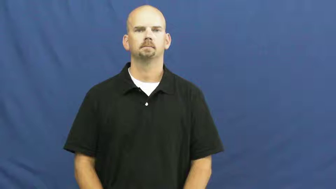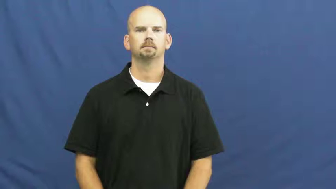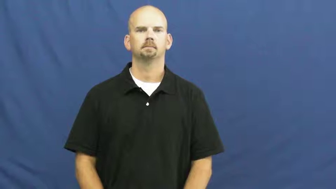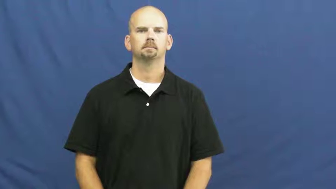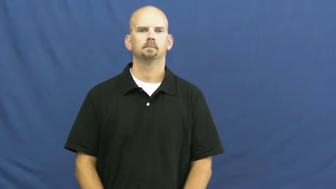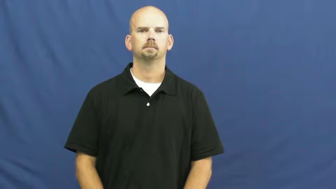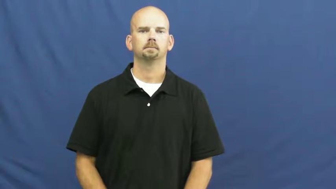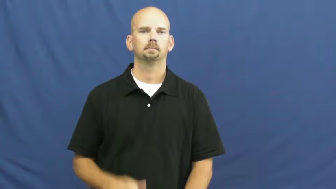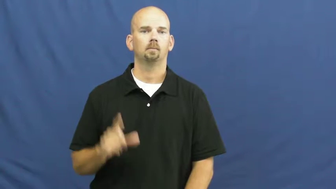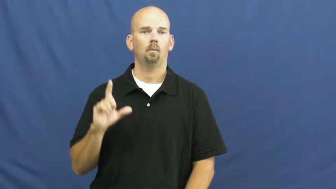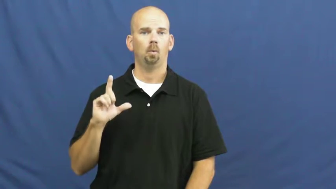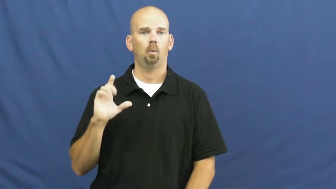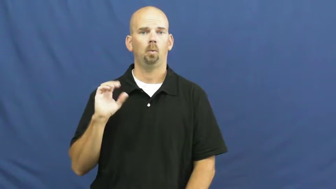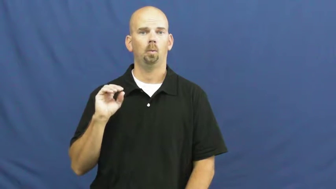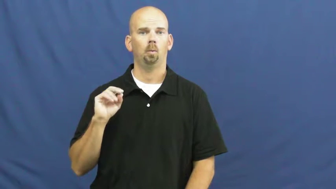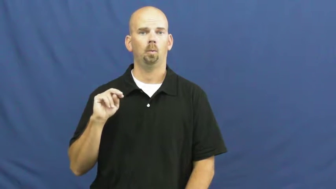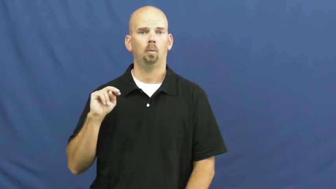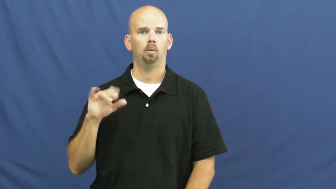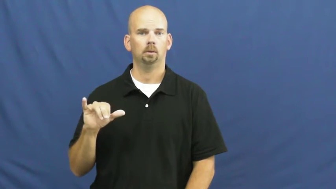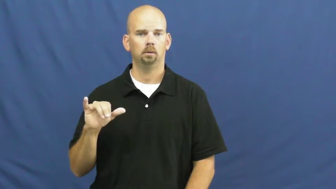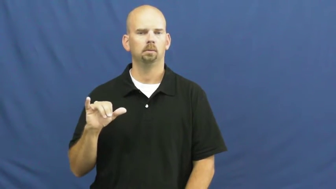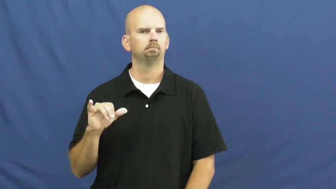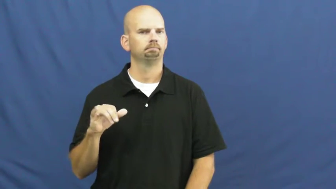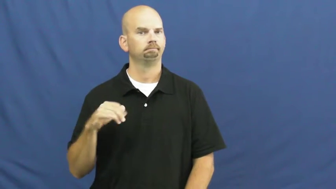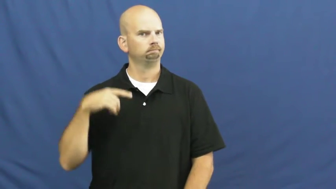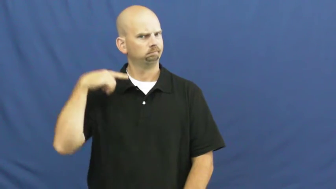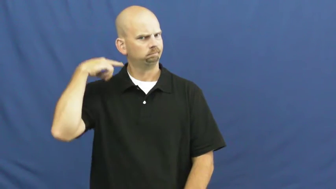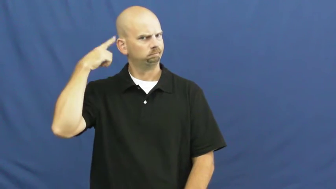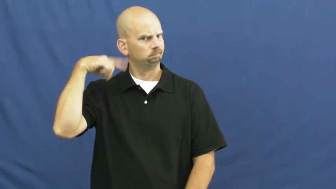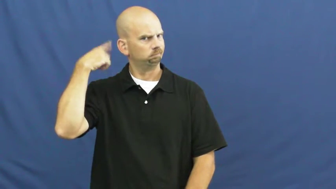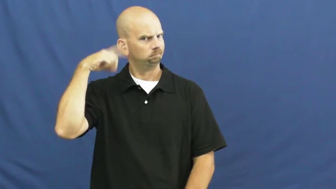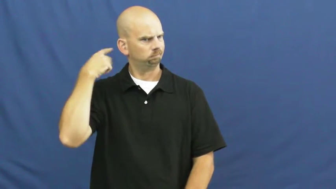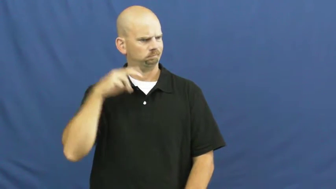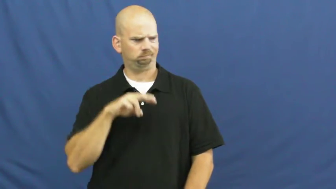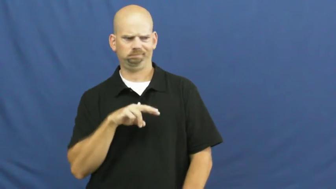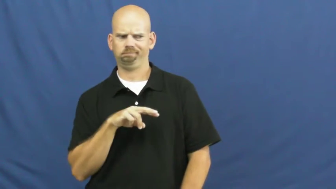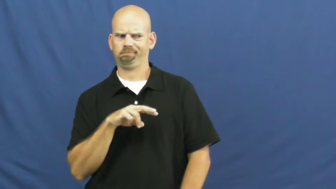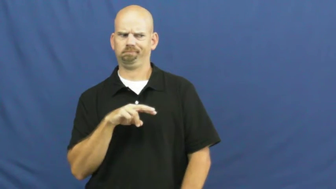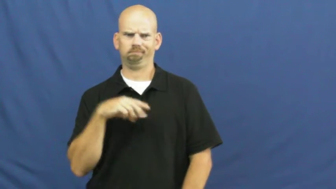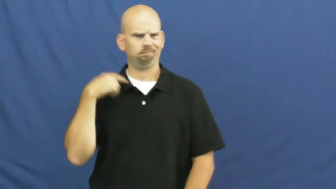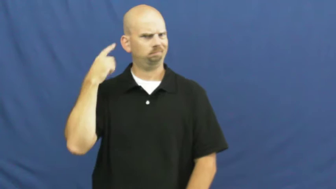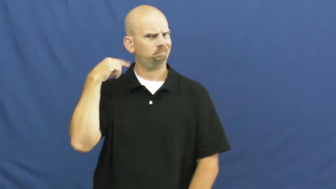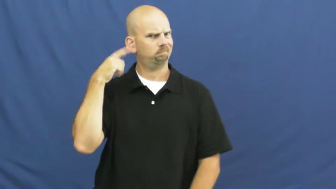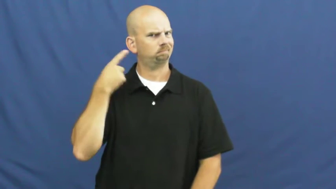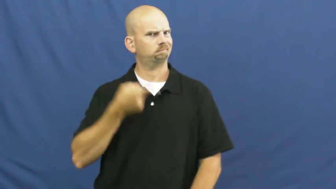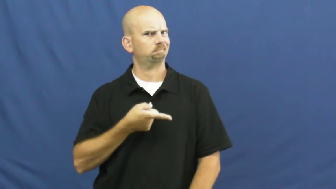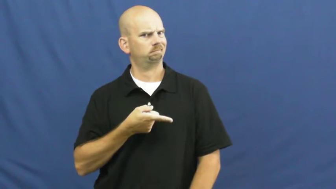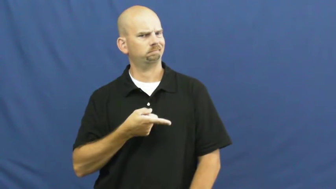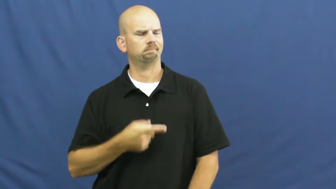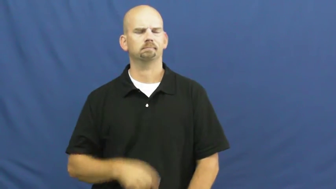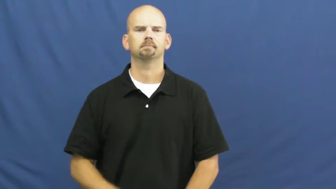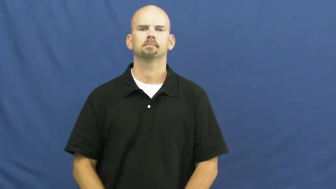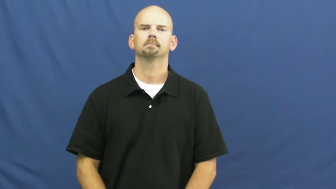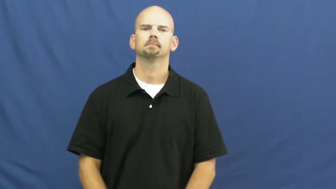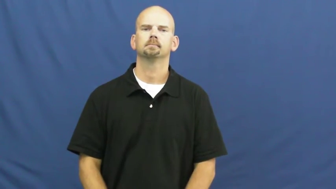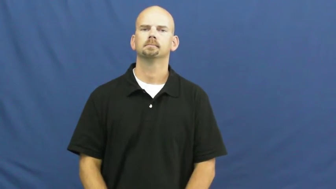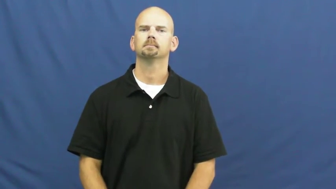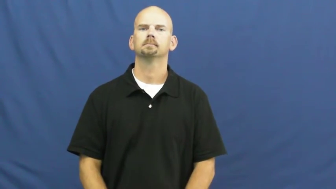loony